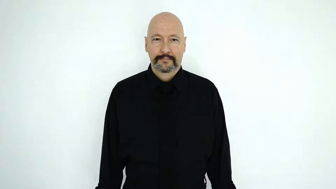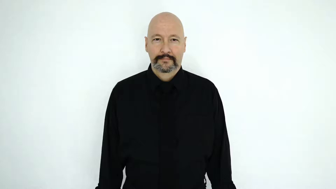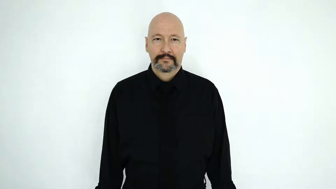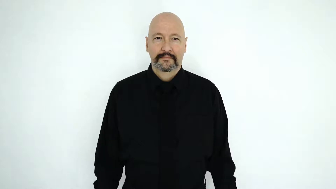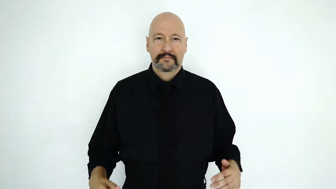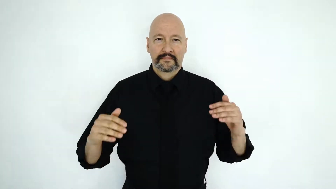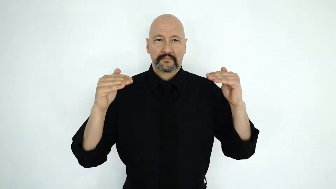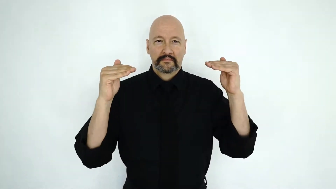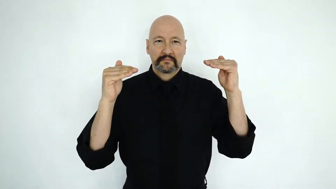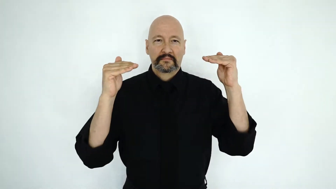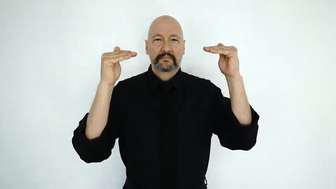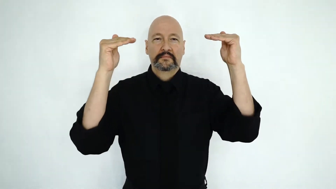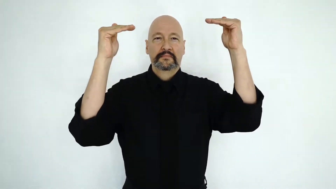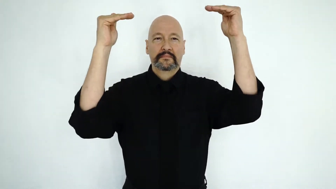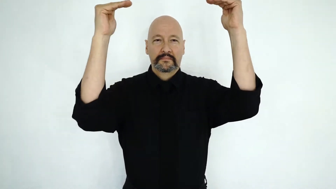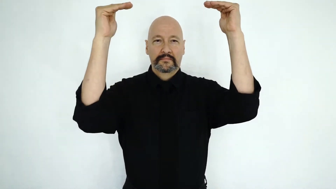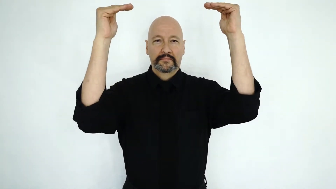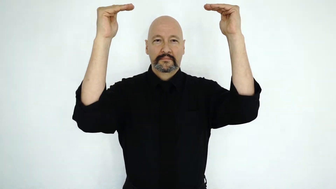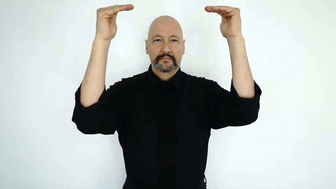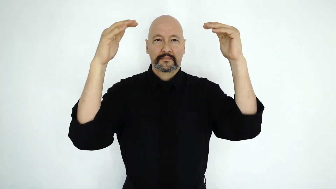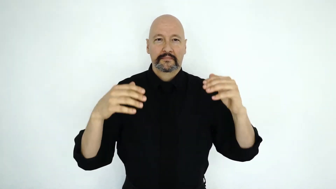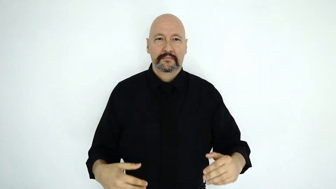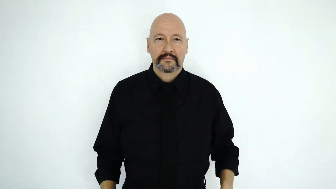rise [to-become-HIGHer]